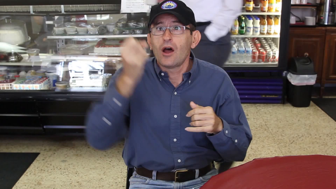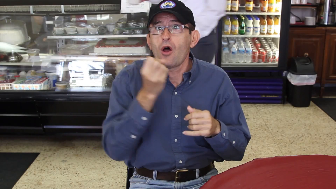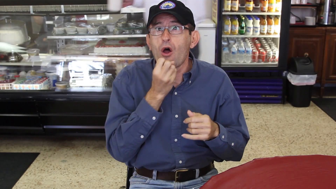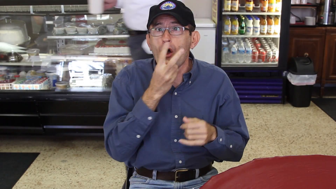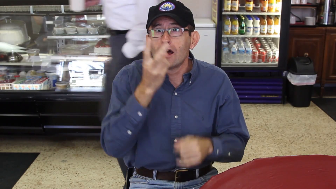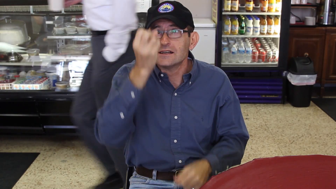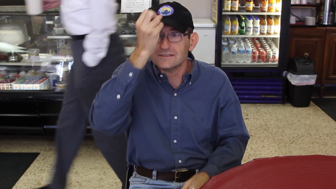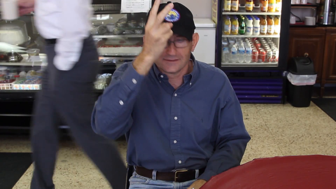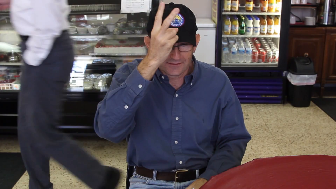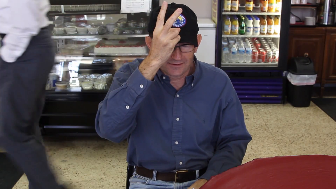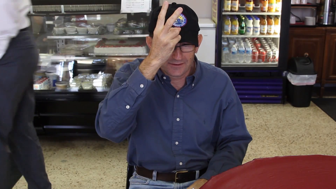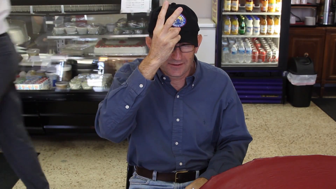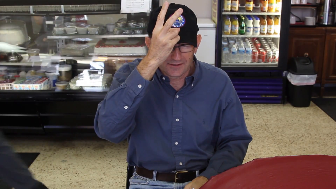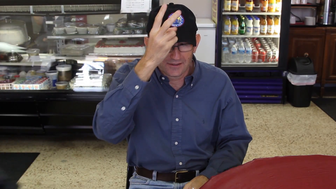goat